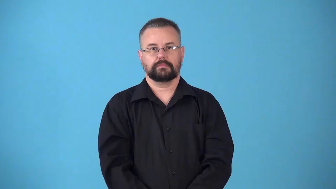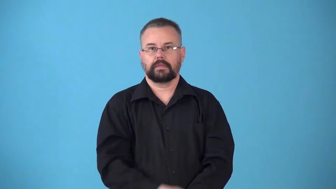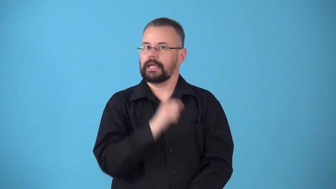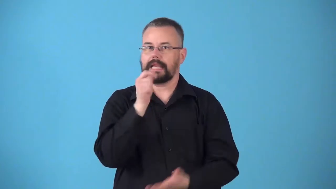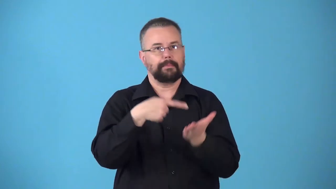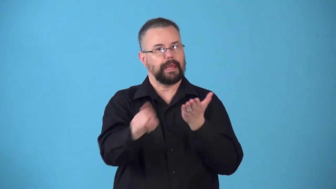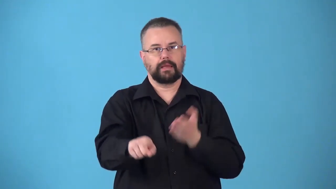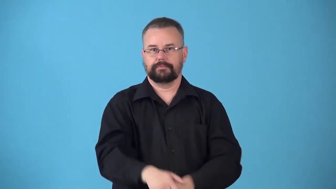nonpaying